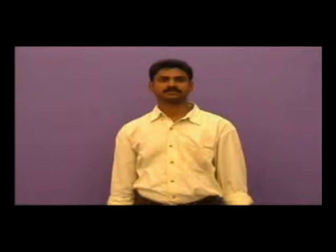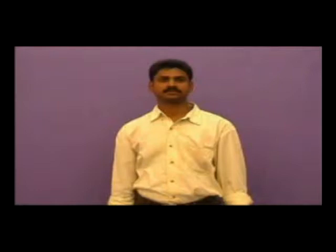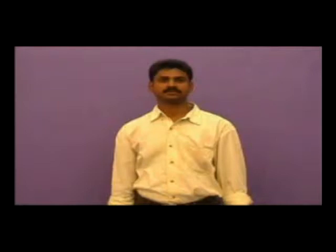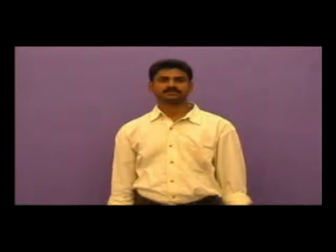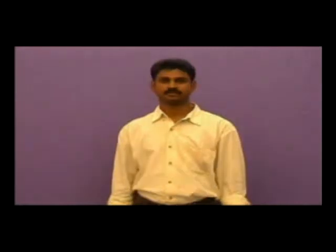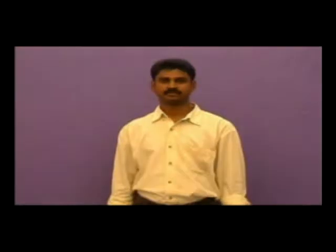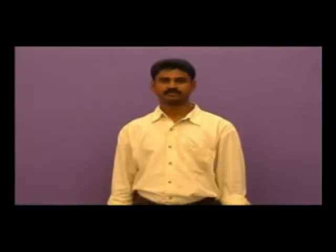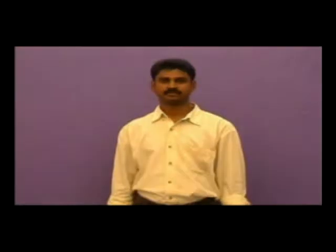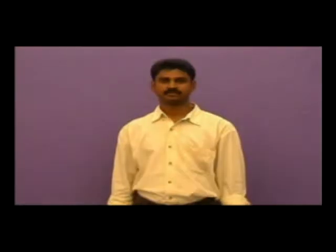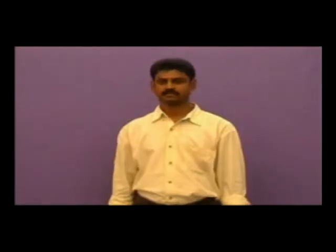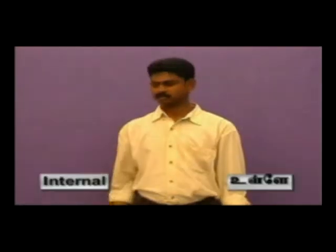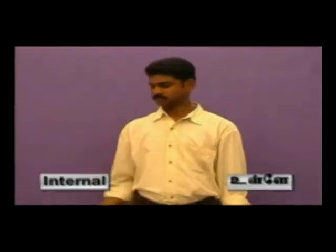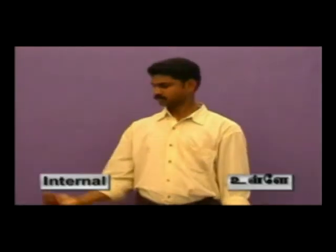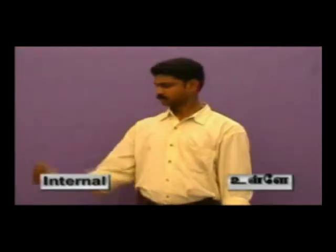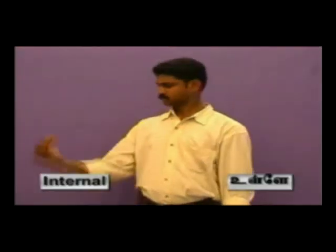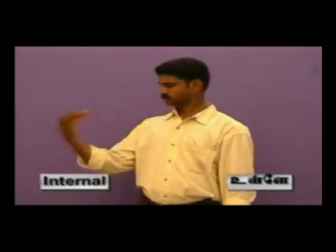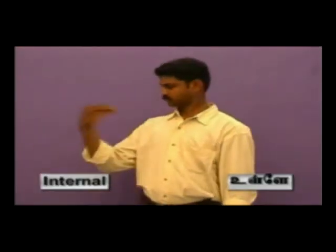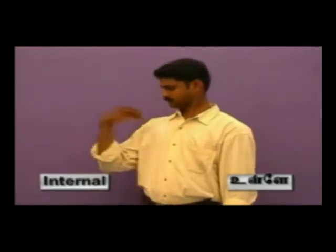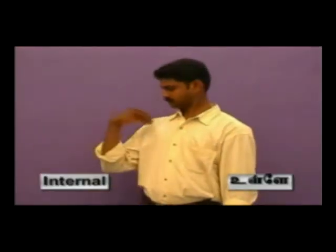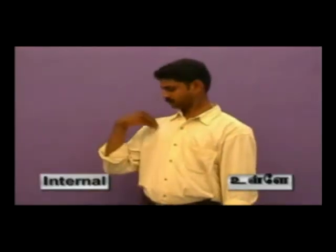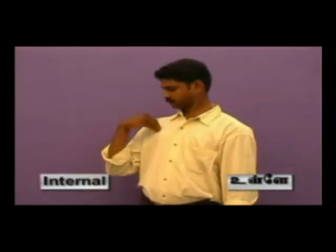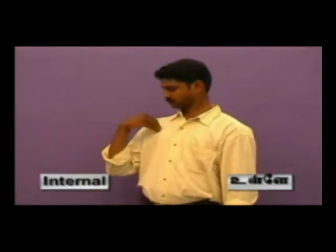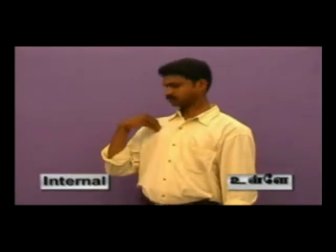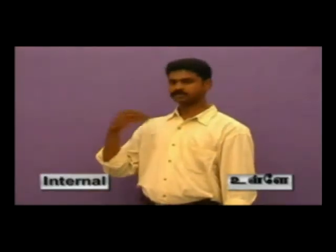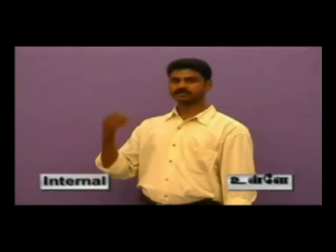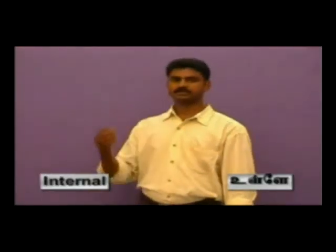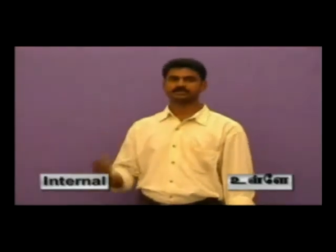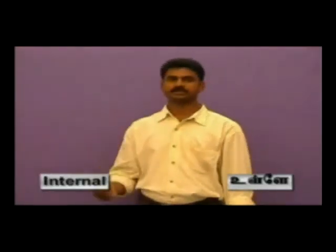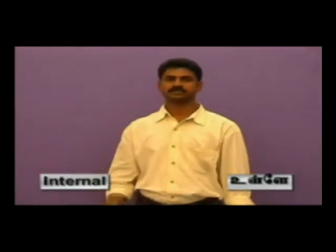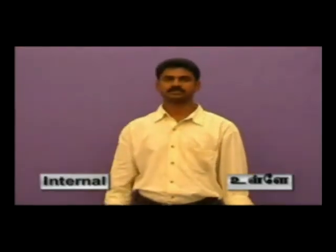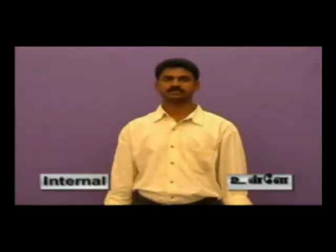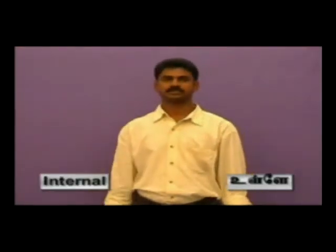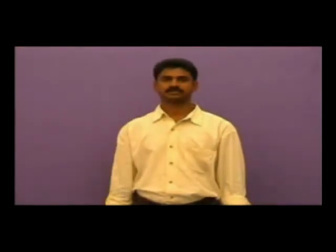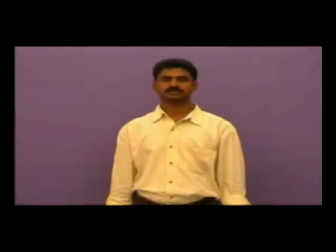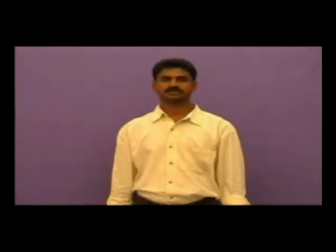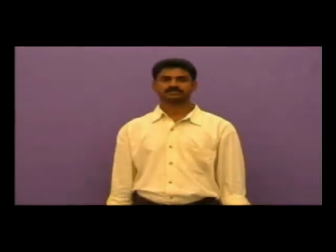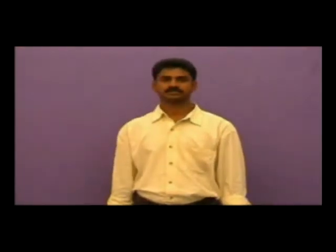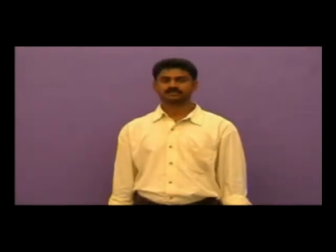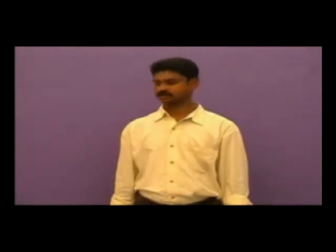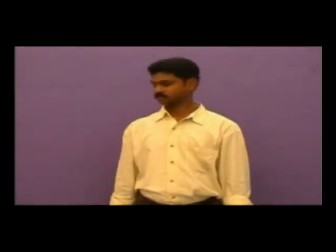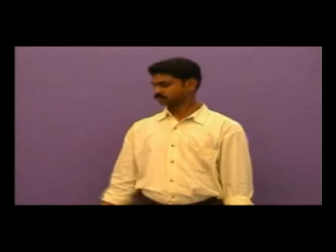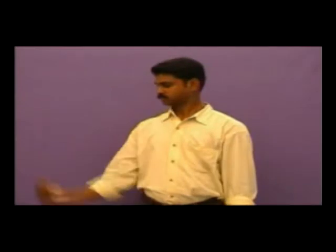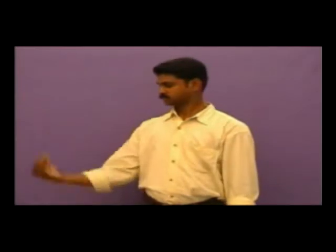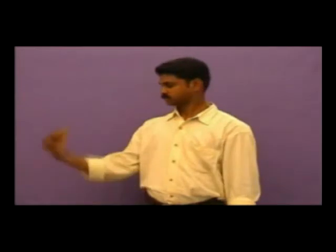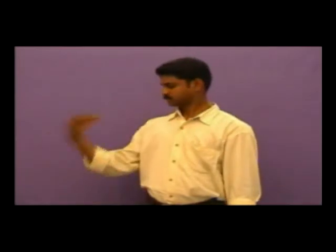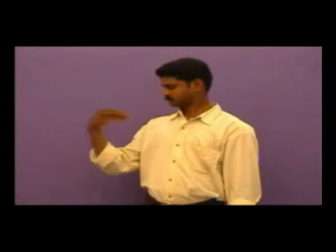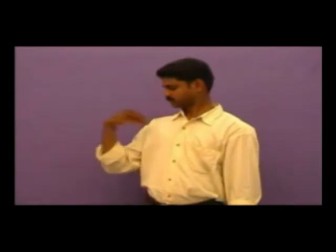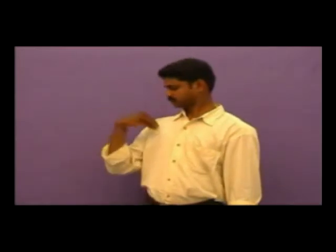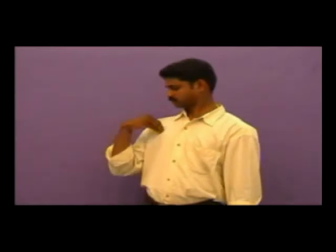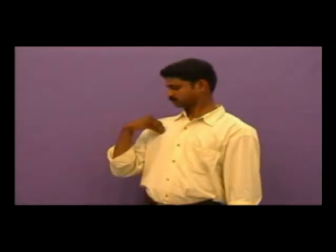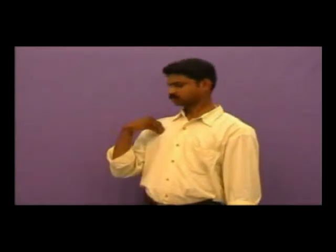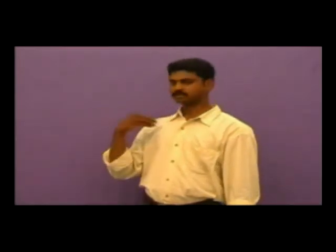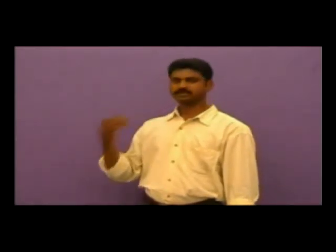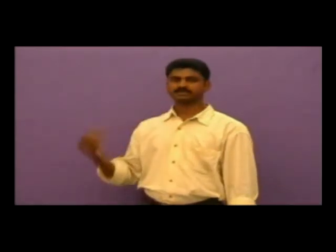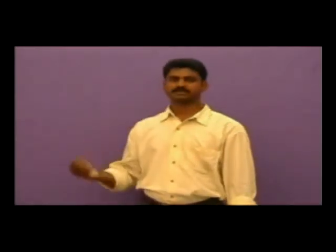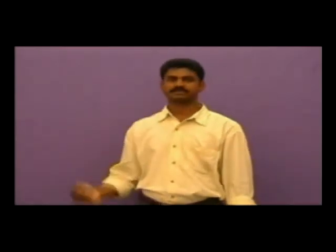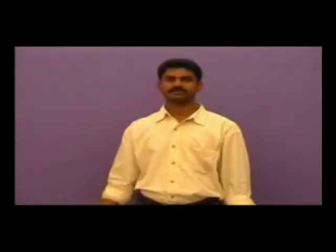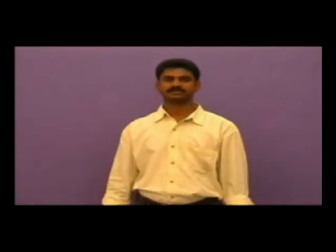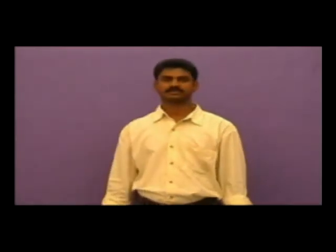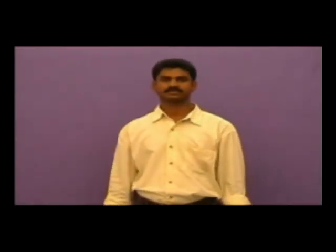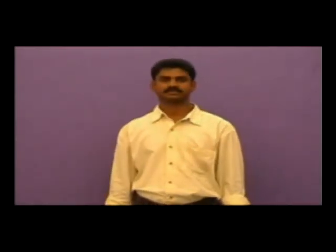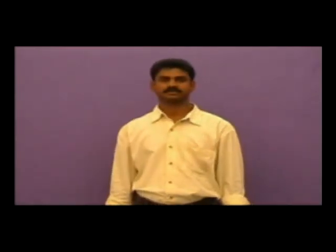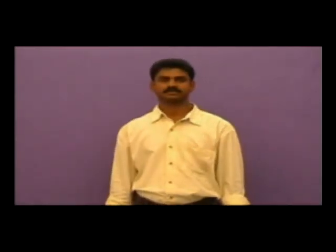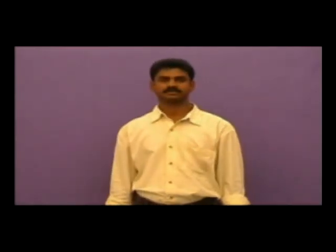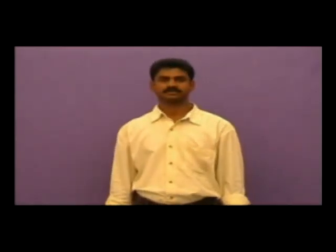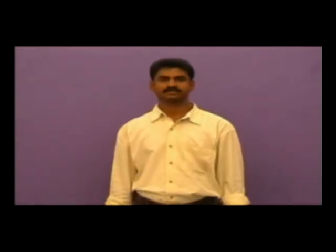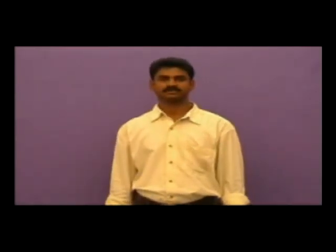Intemal